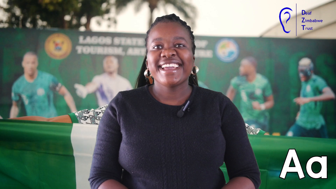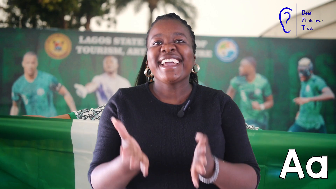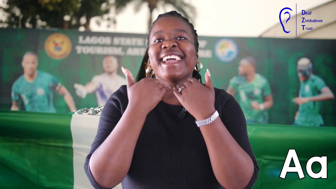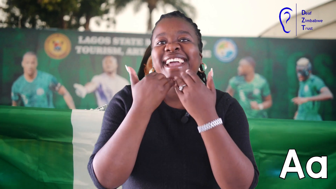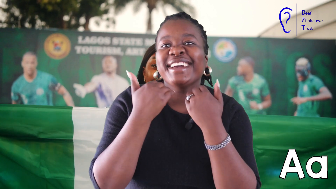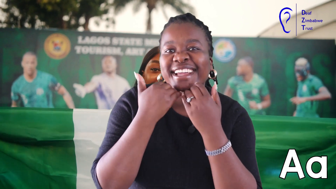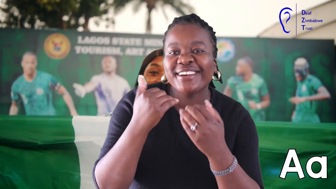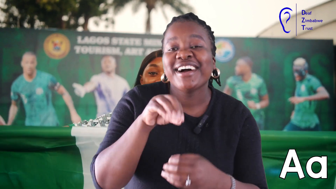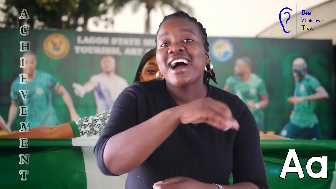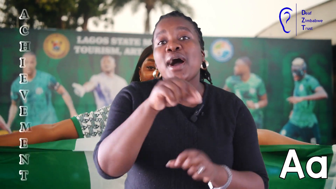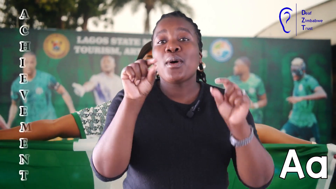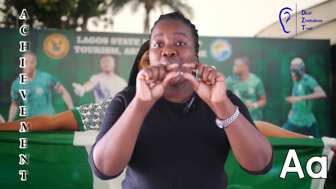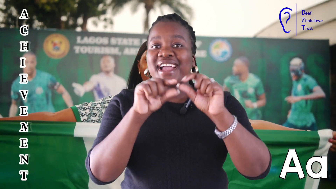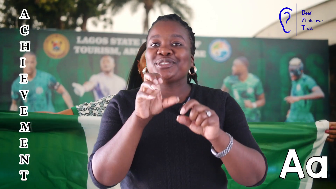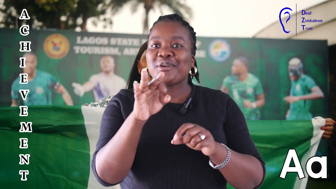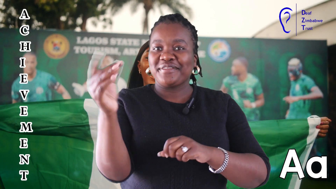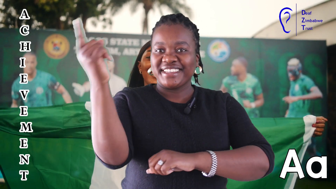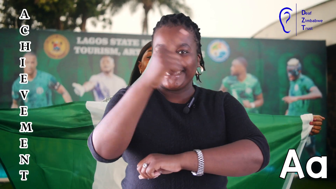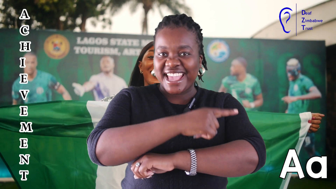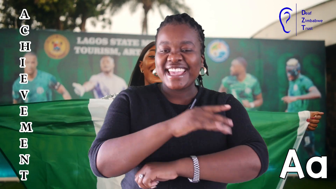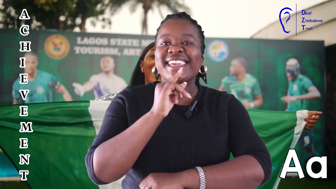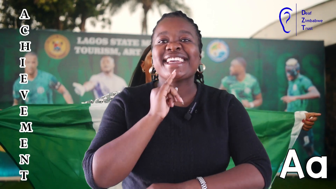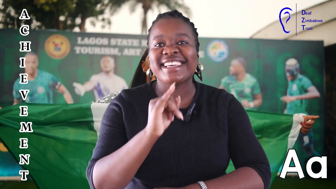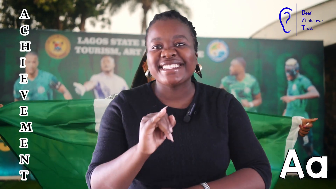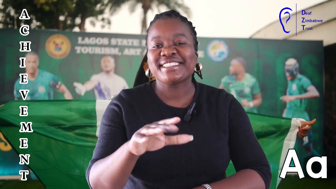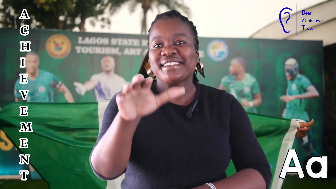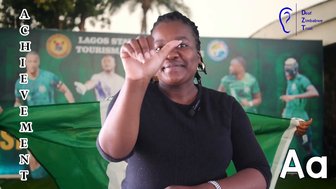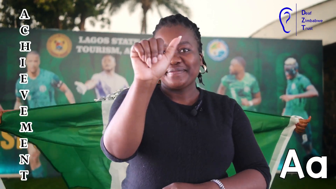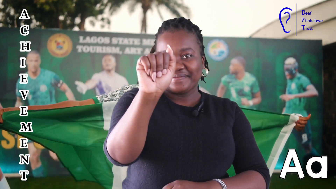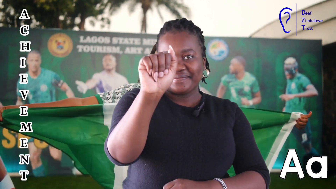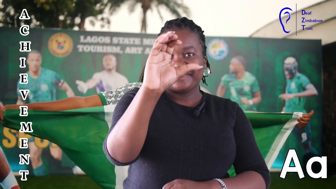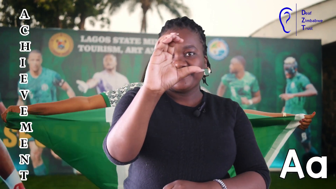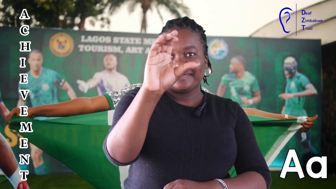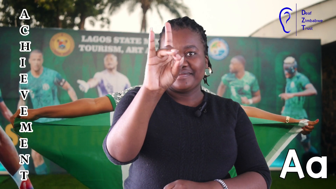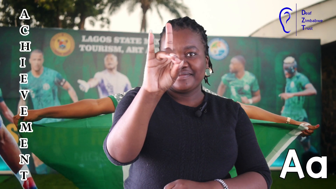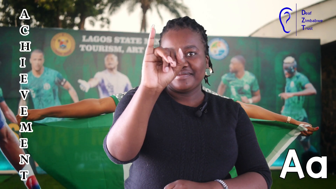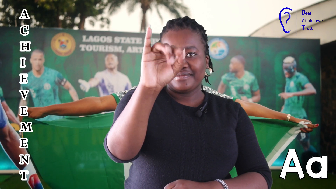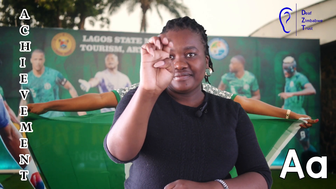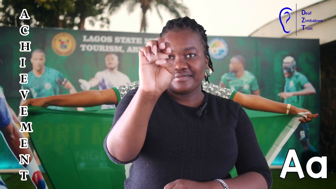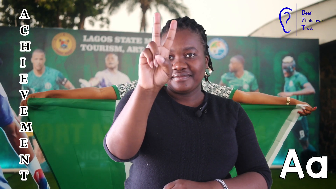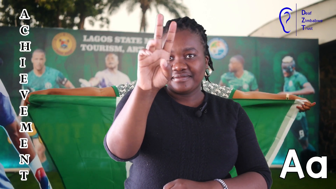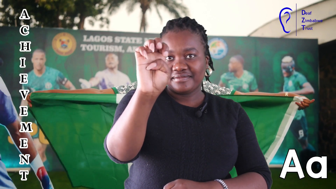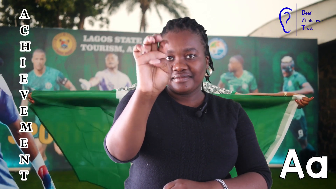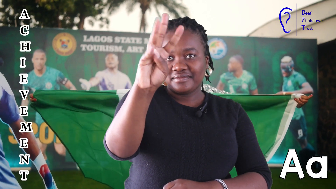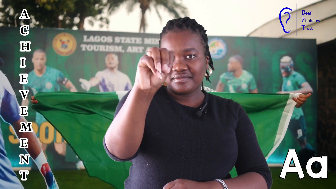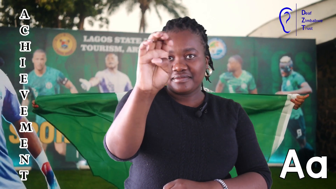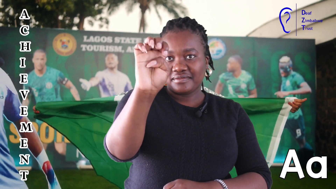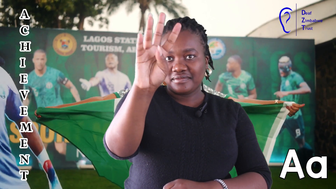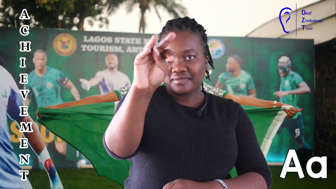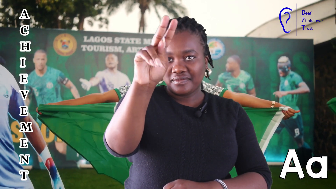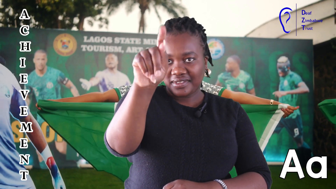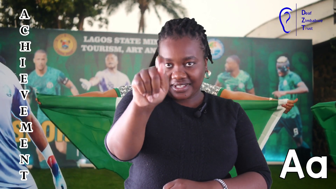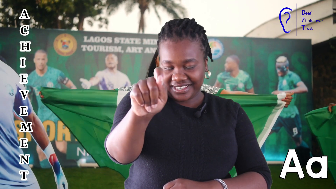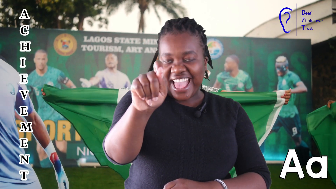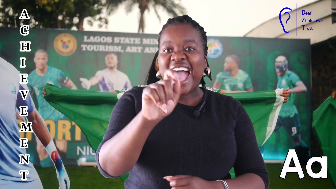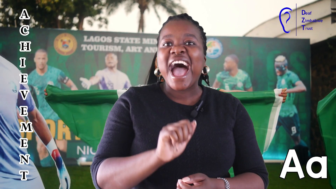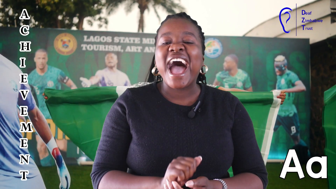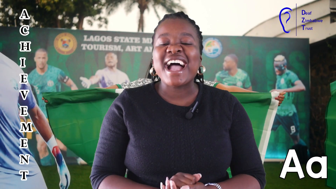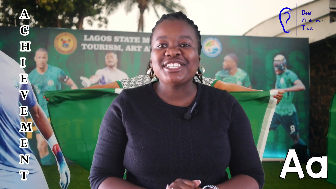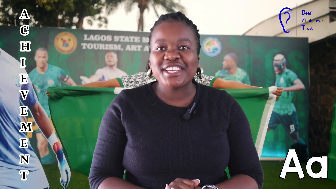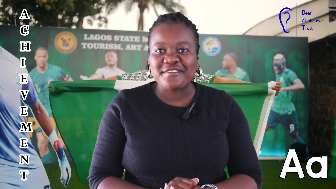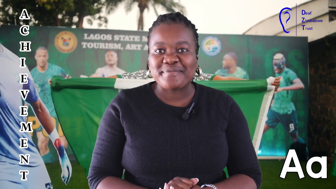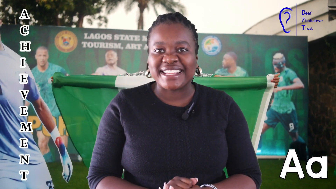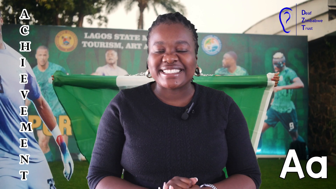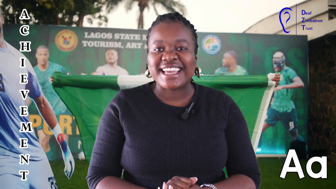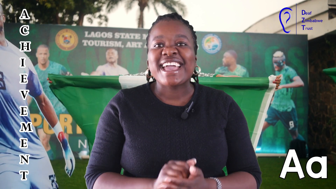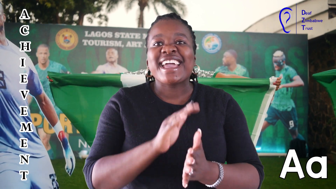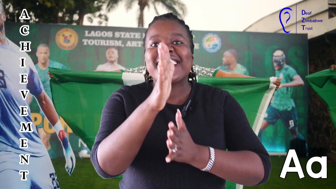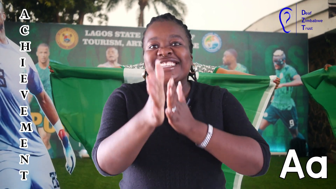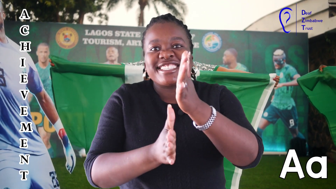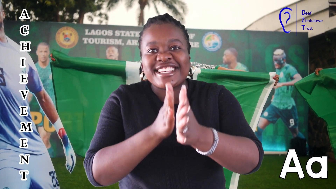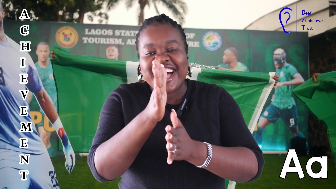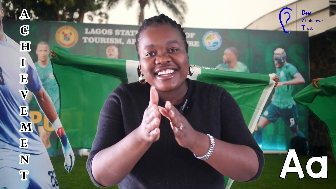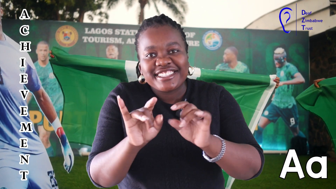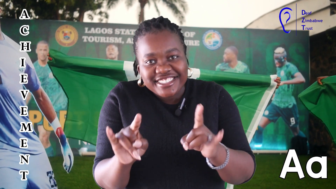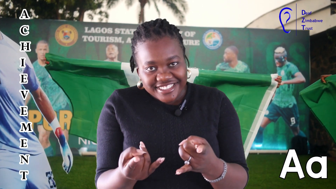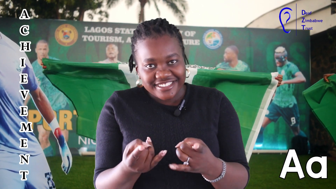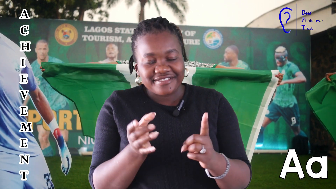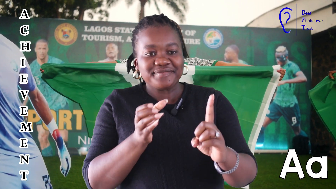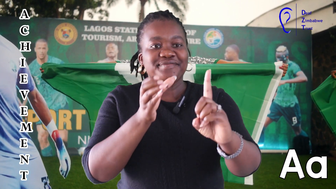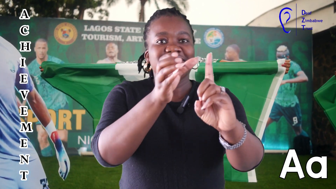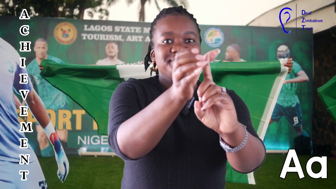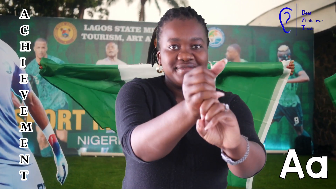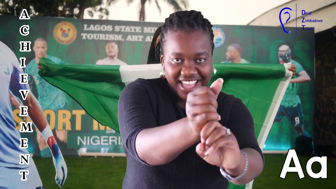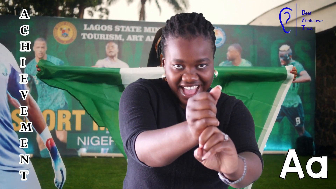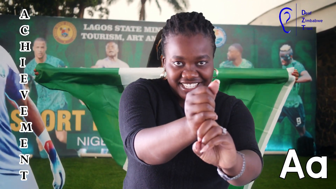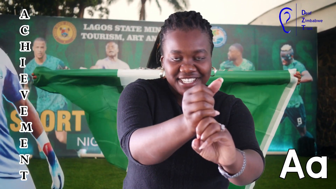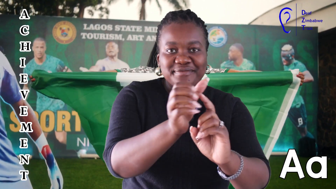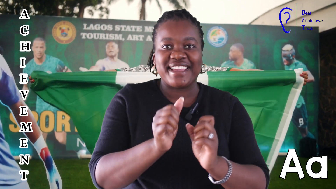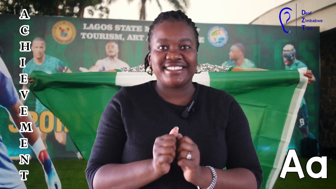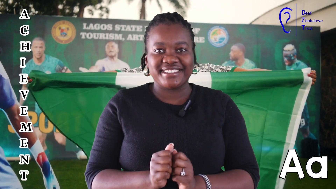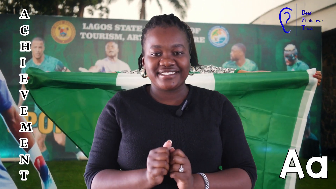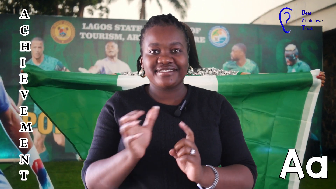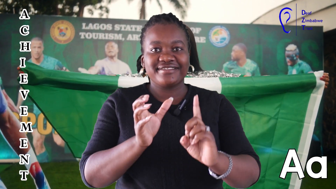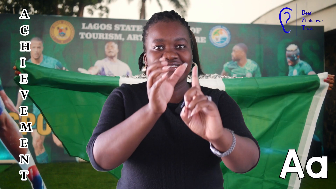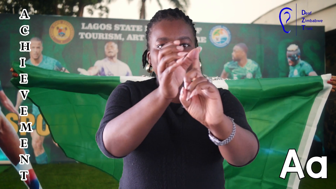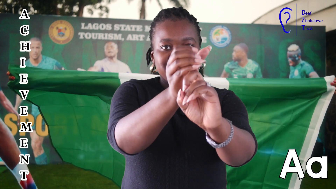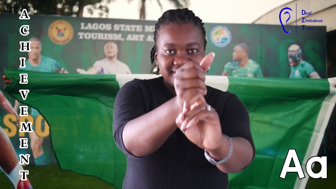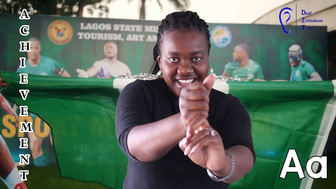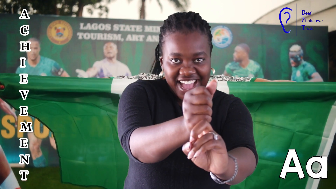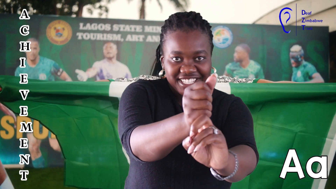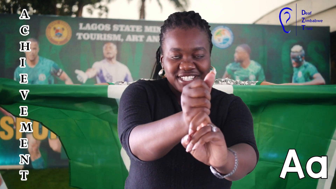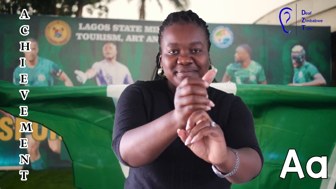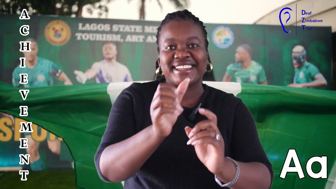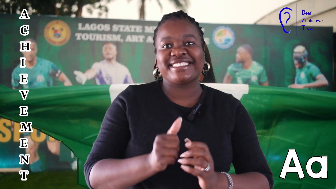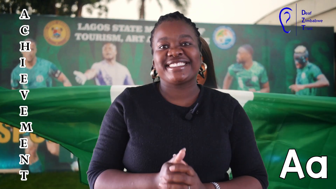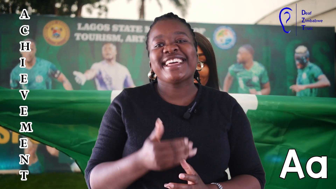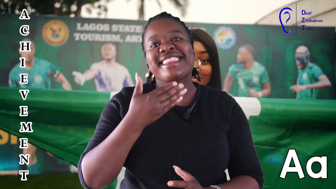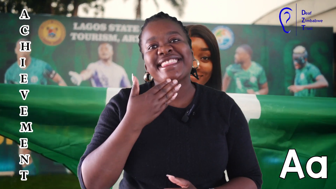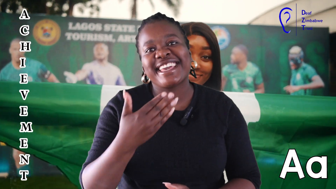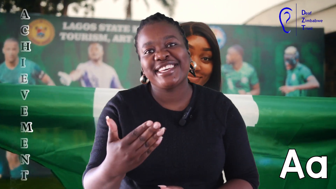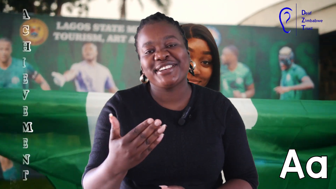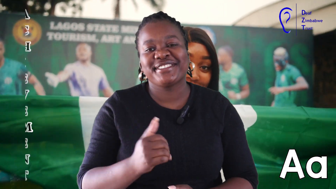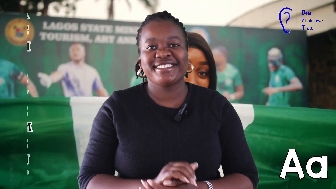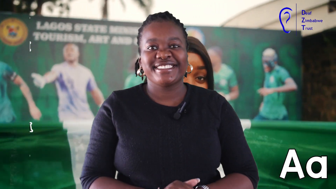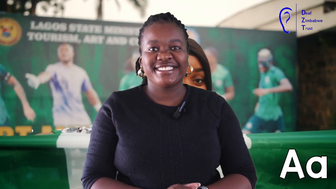ACHIEVEMENT